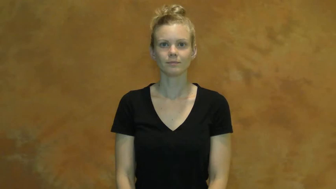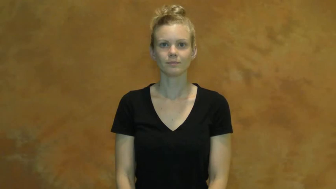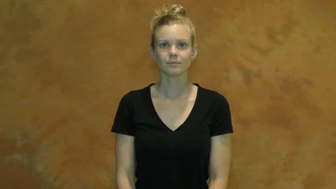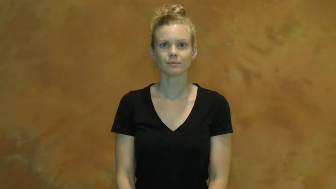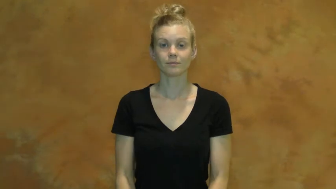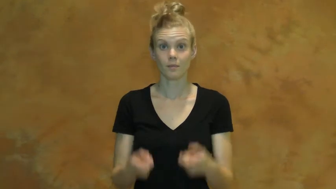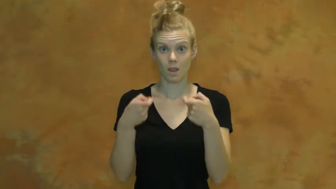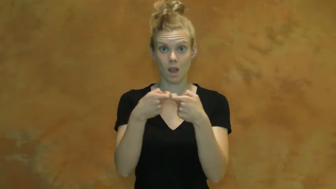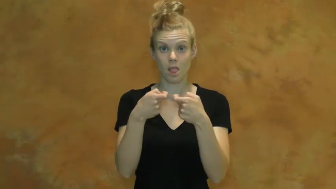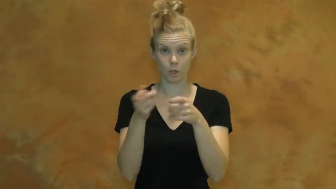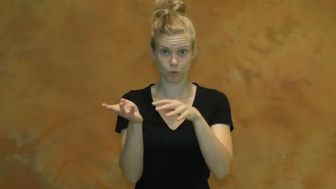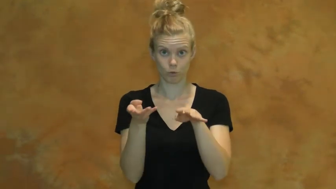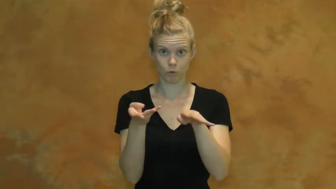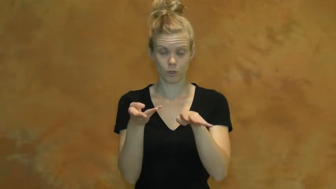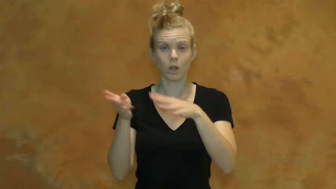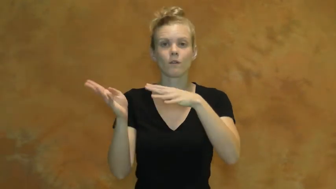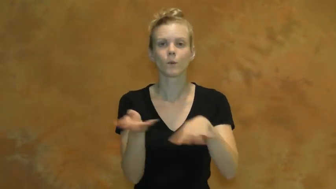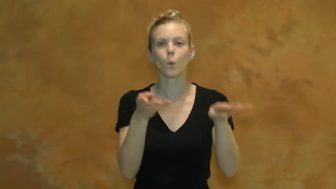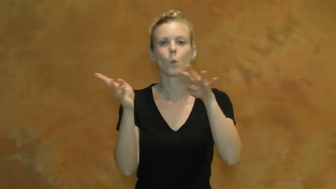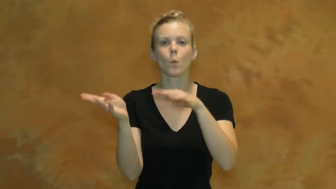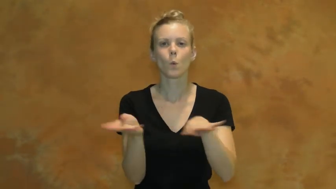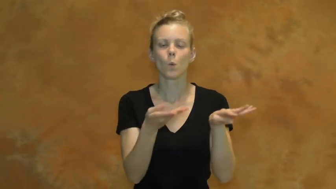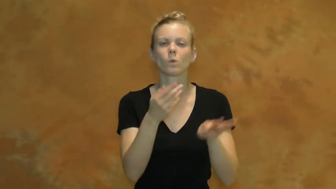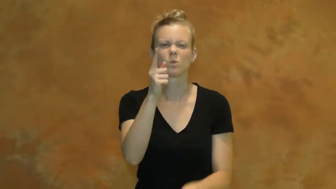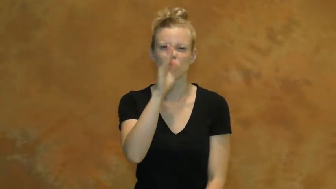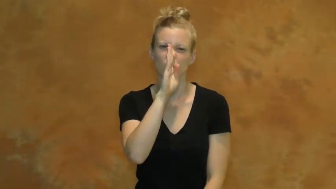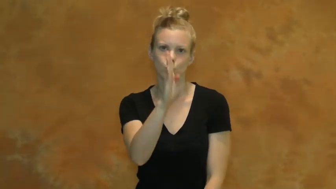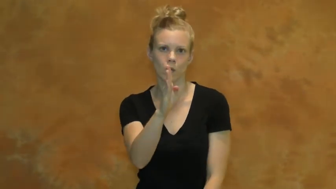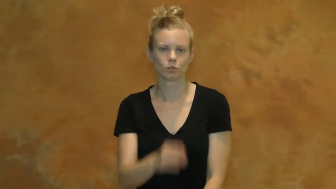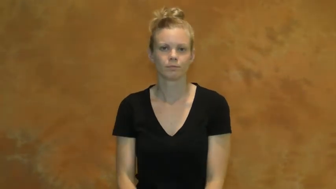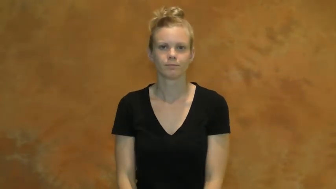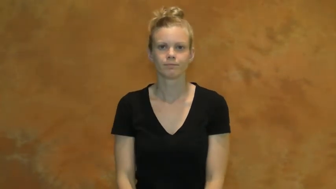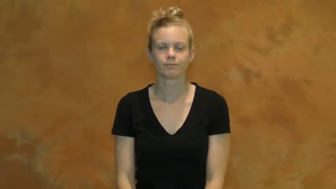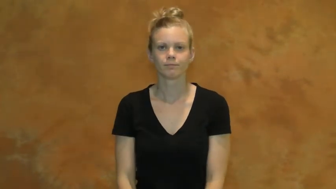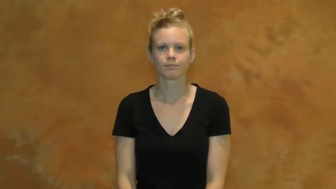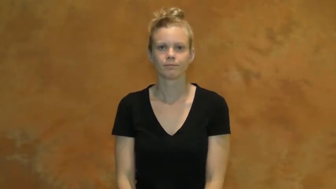direct current